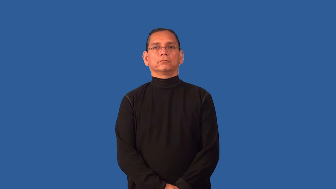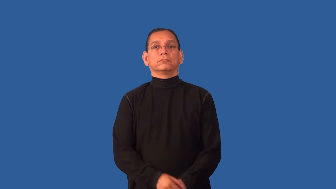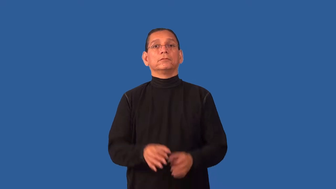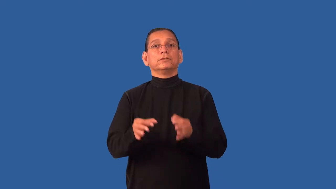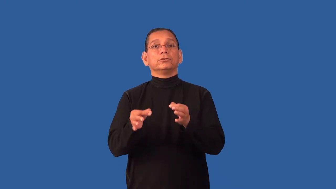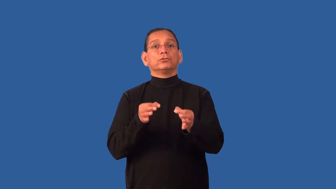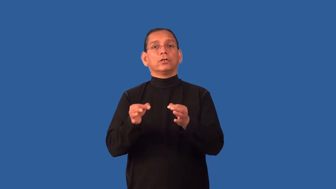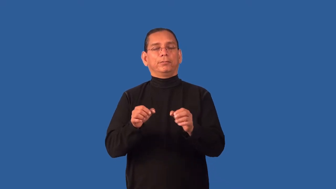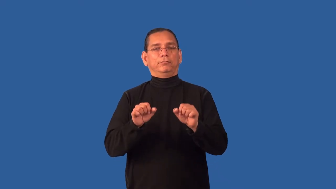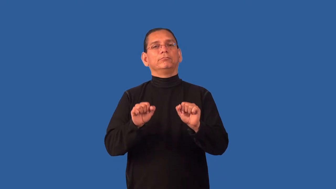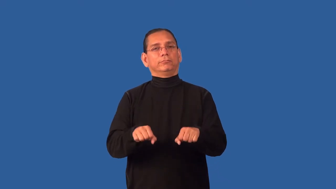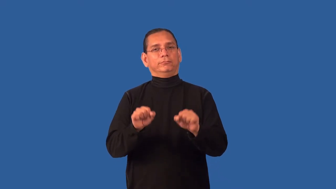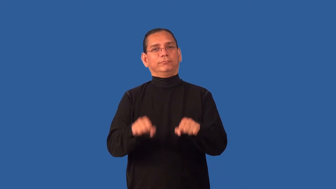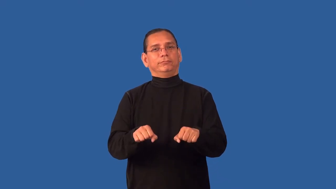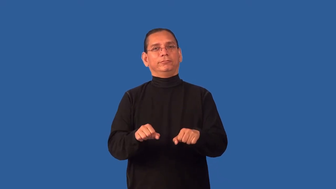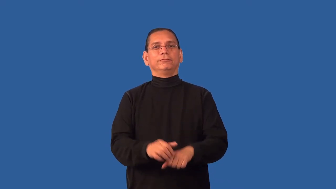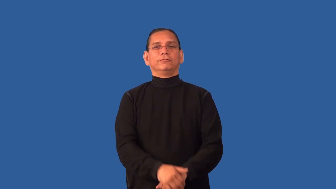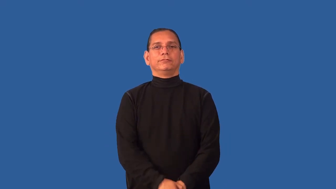describable